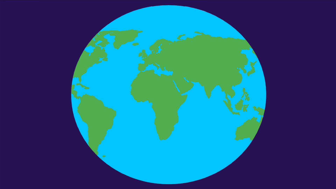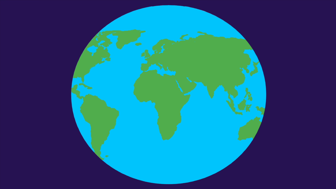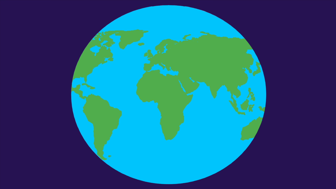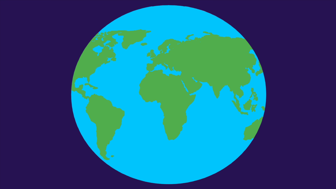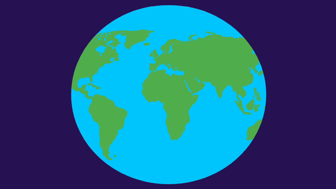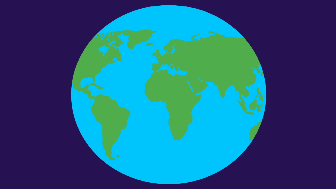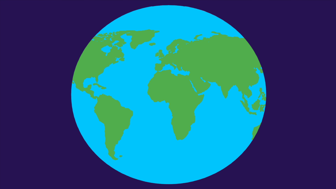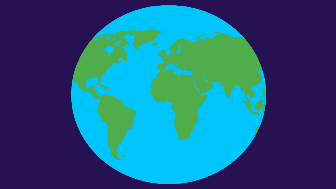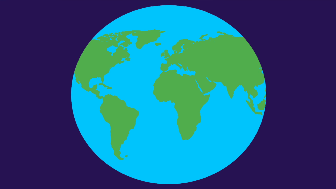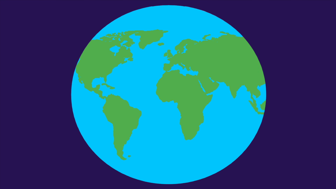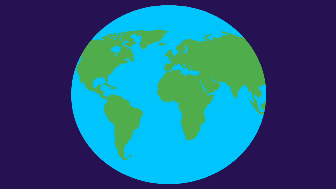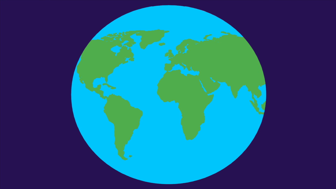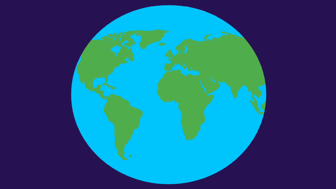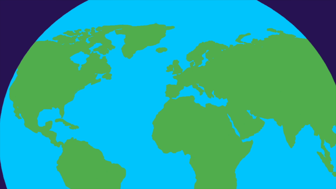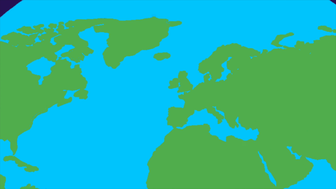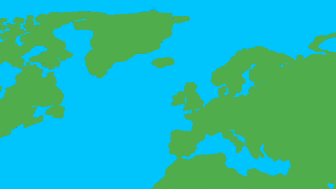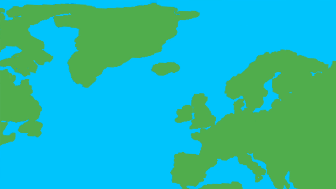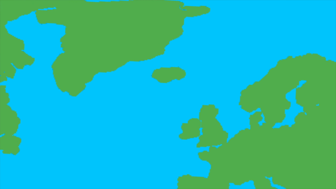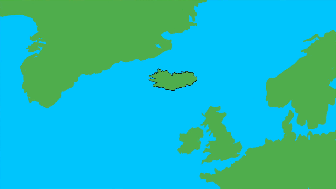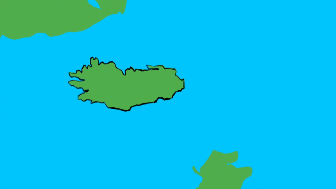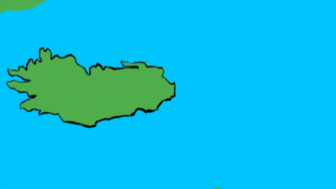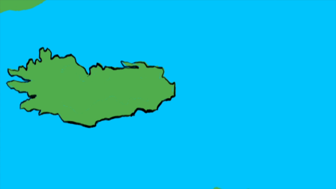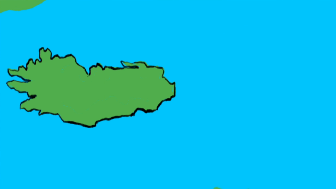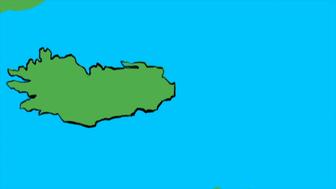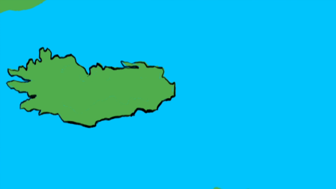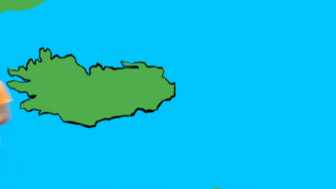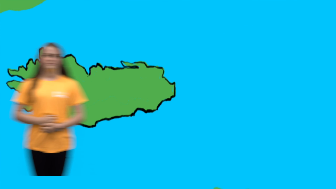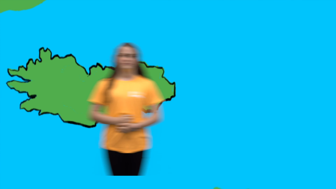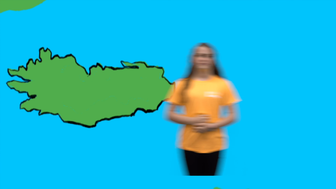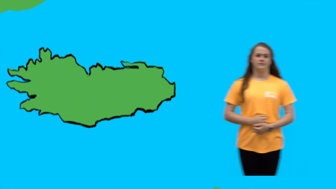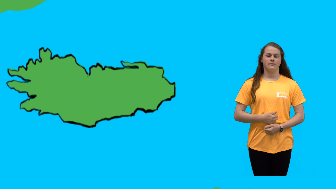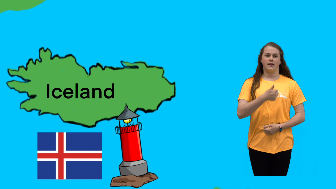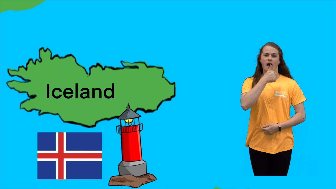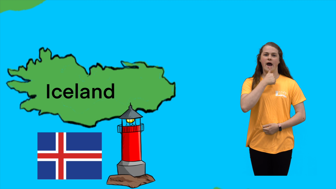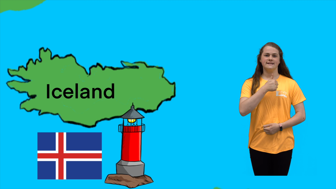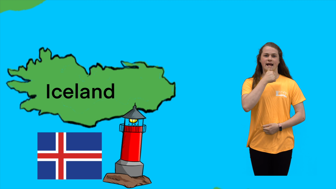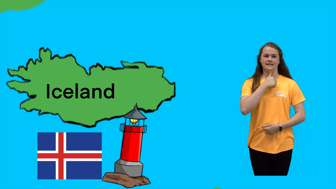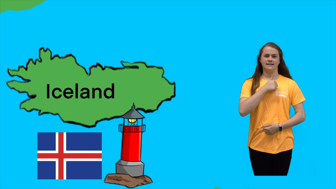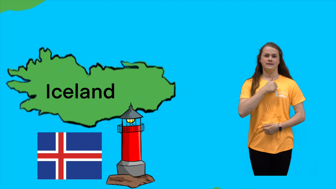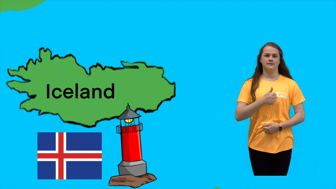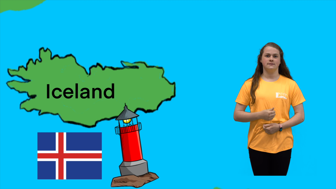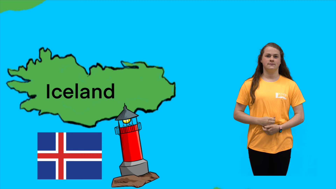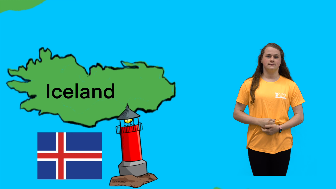ICELAND